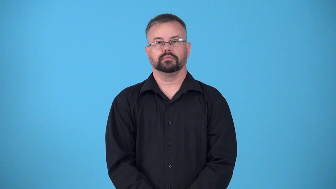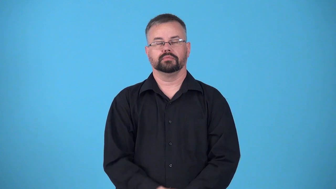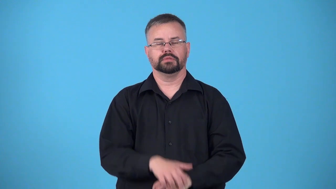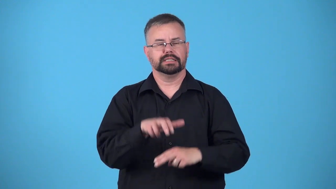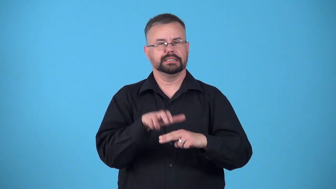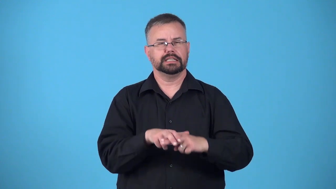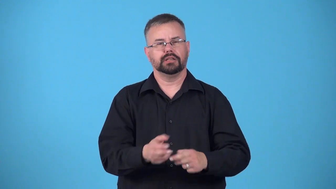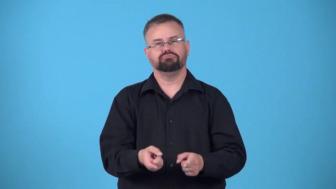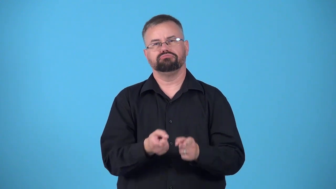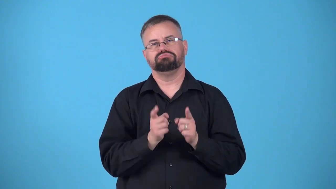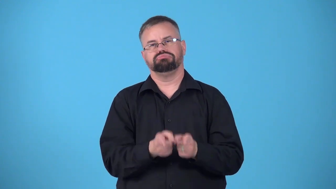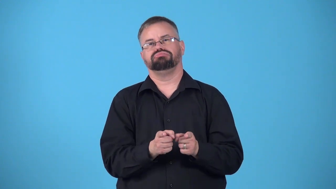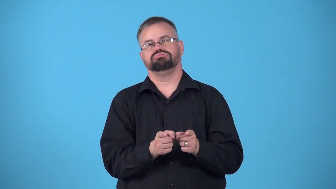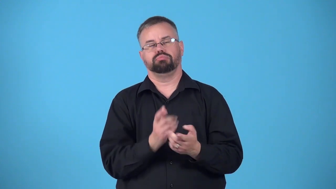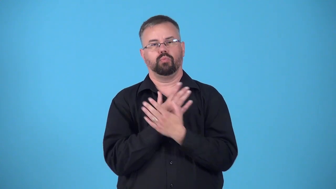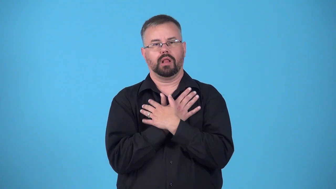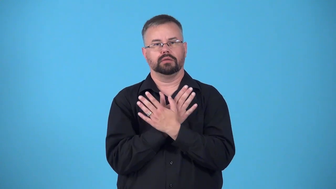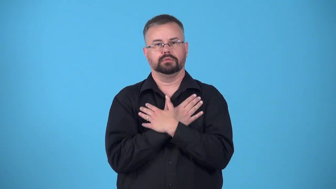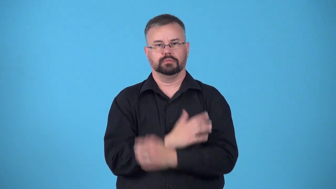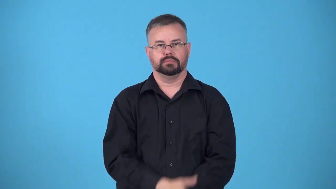sit back